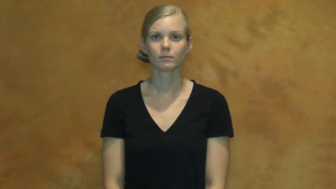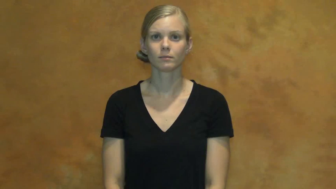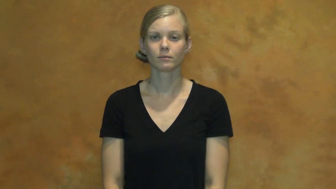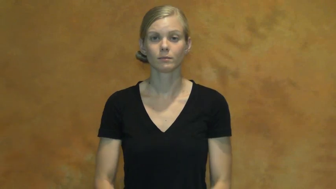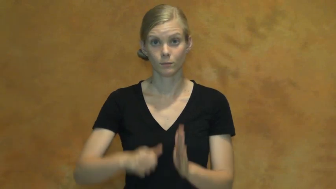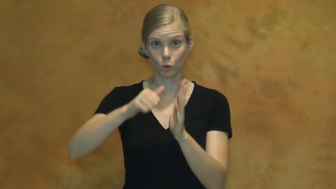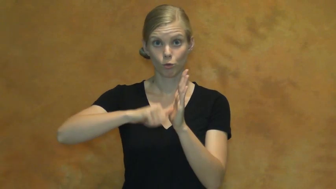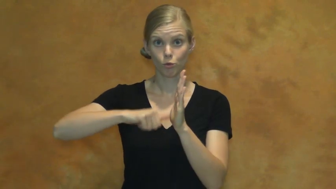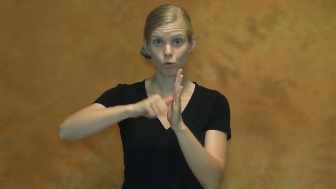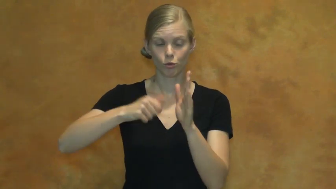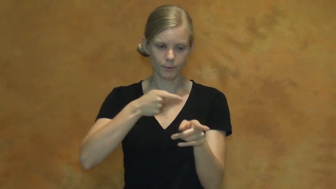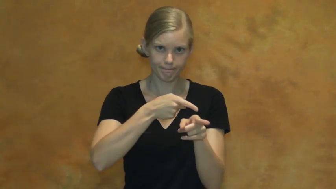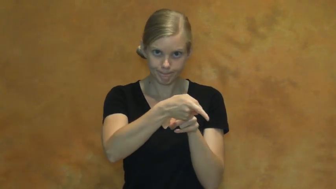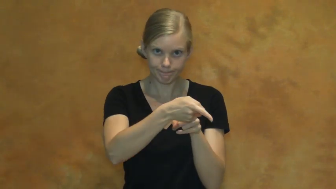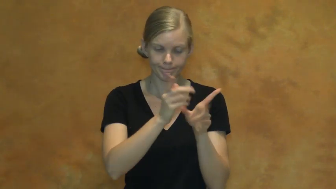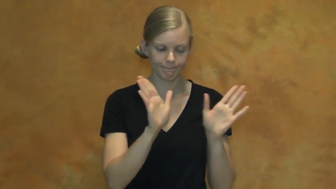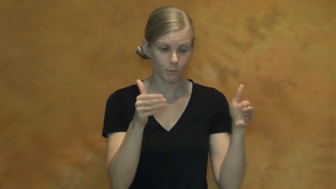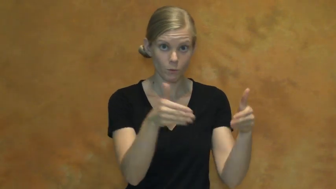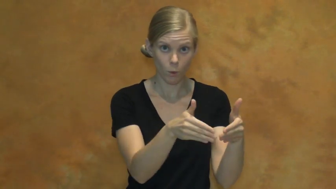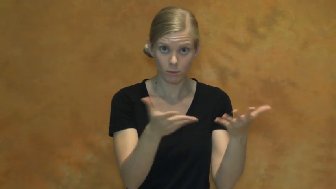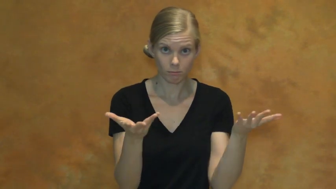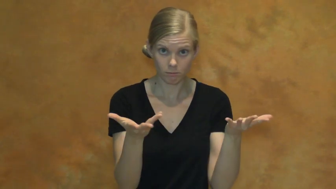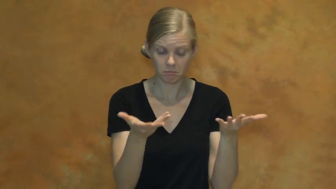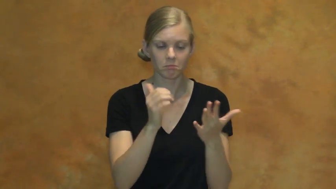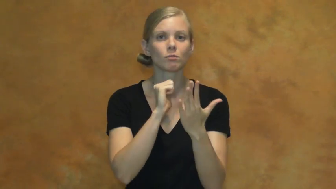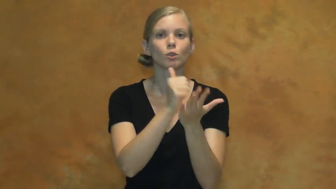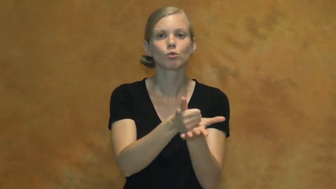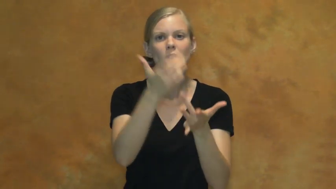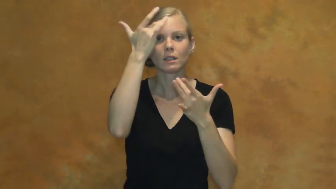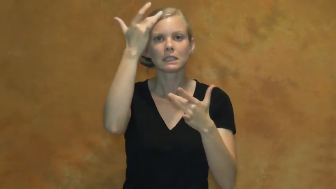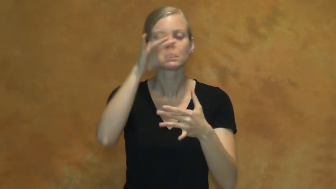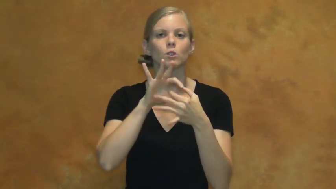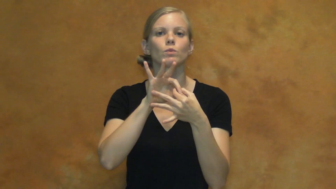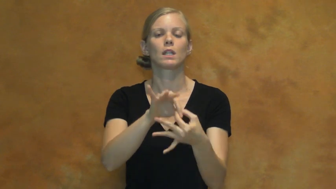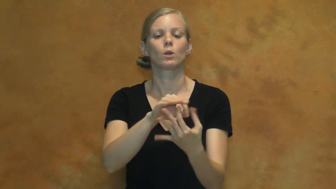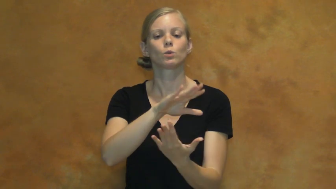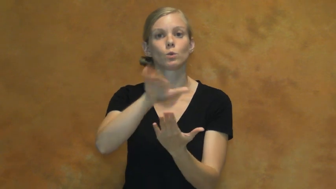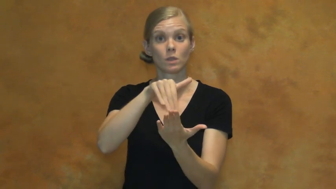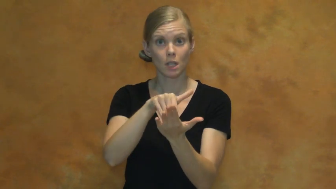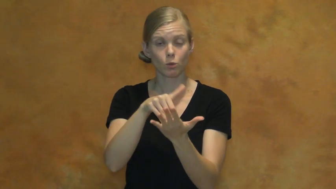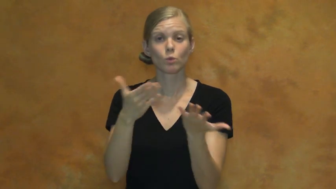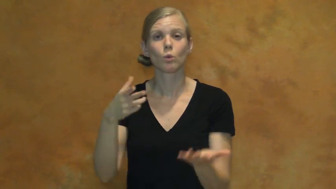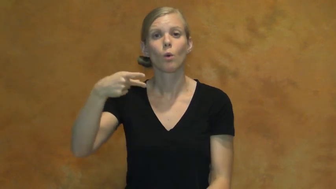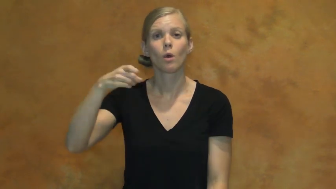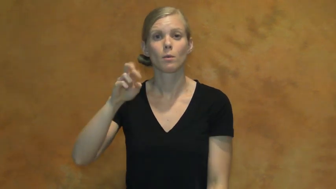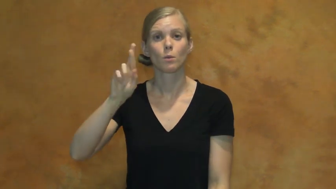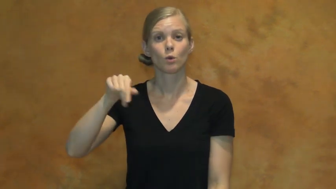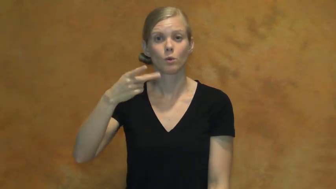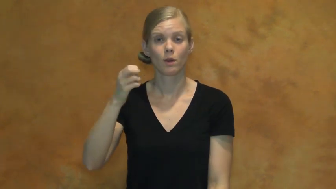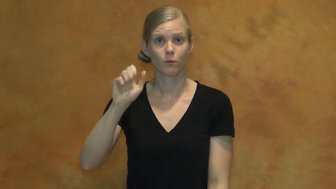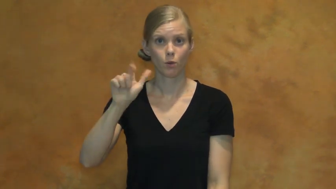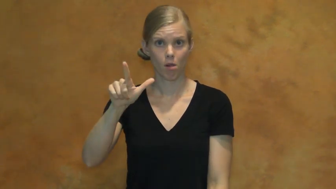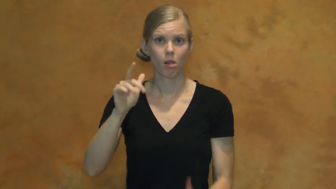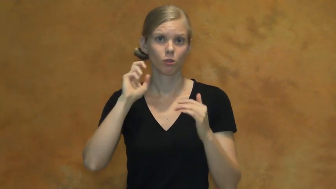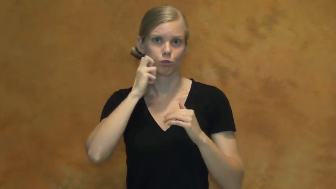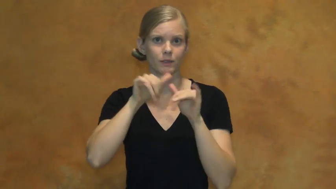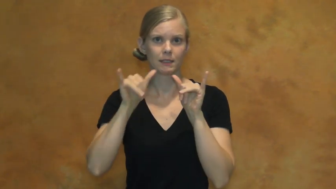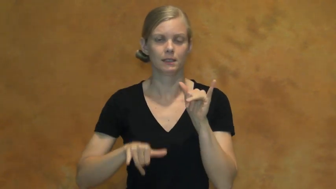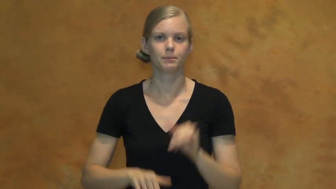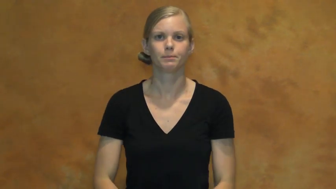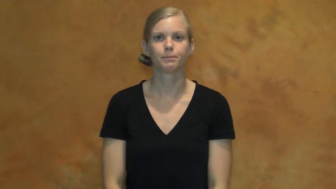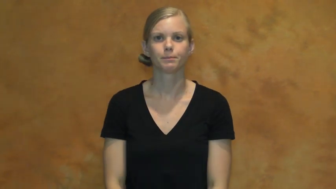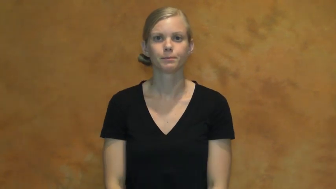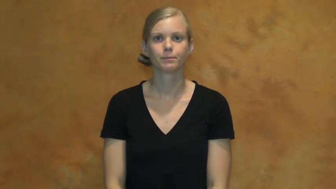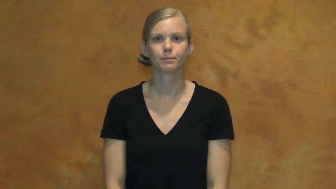neurosurgery